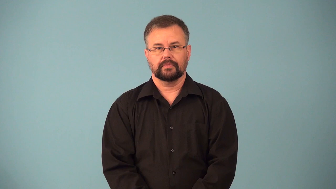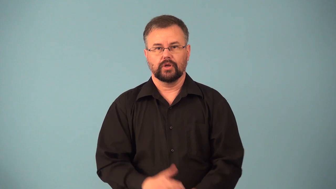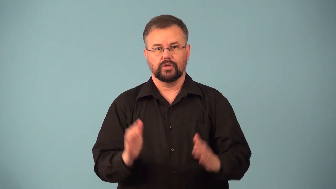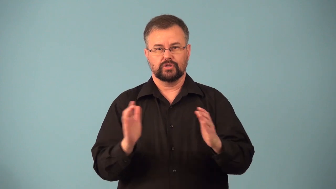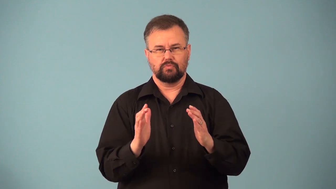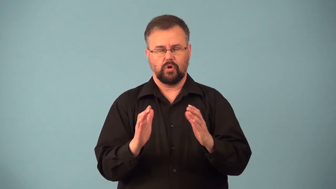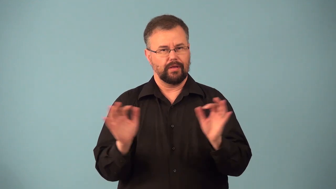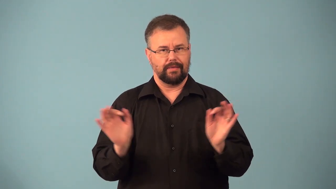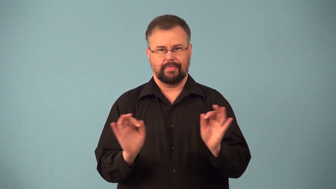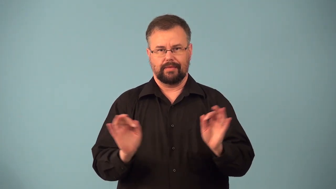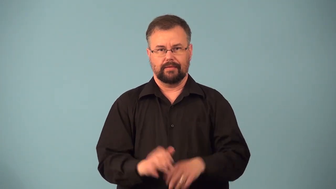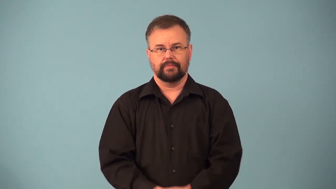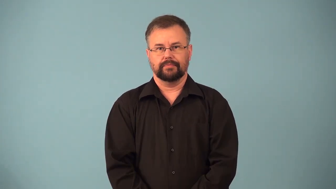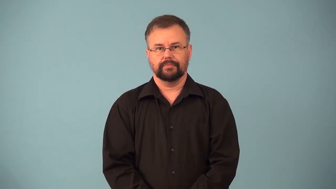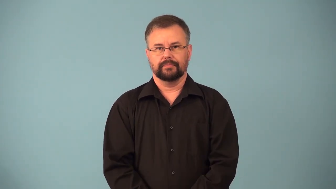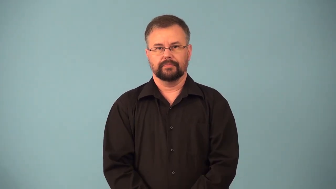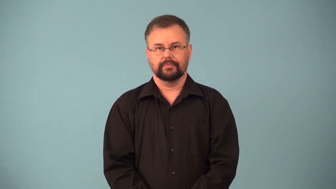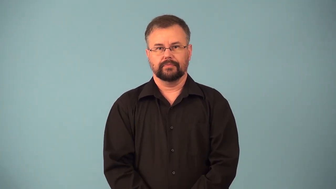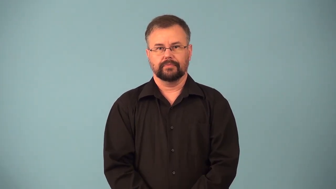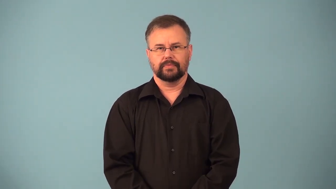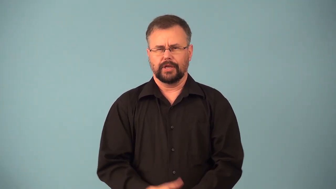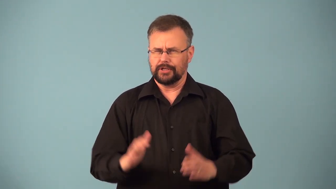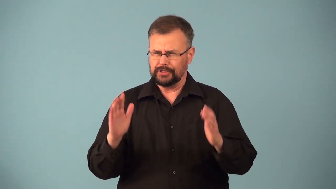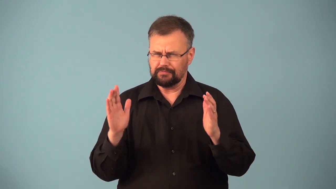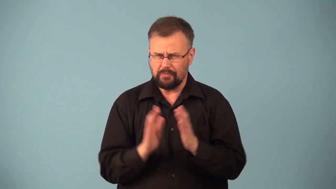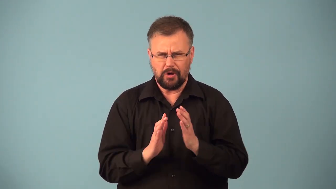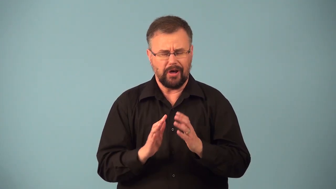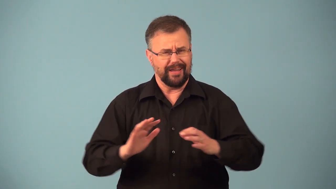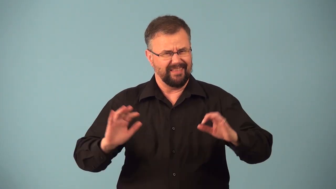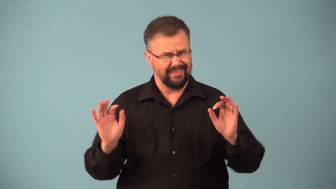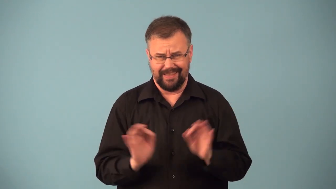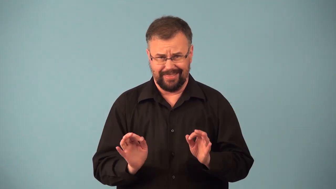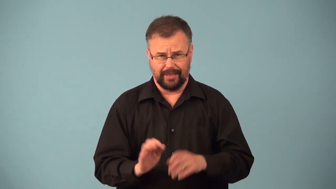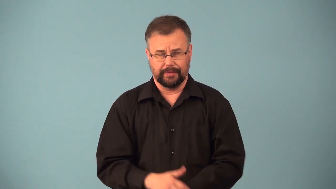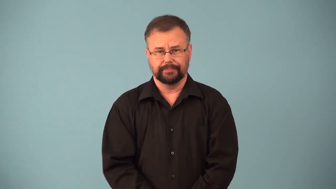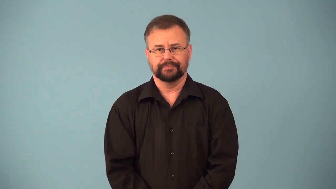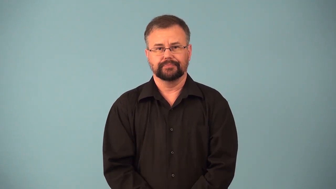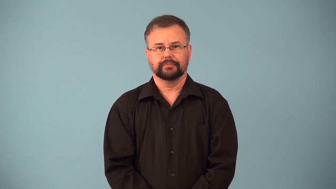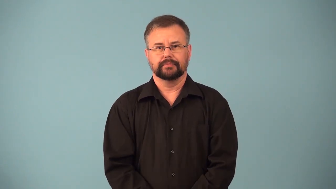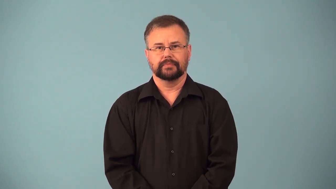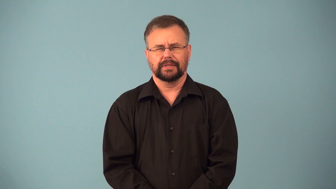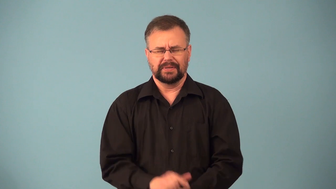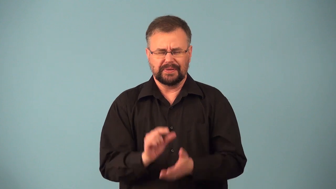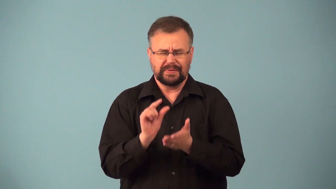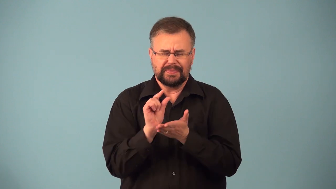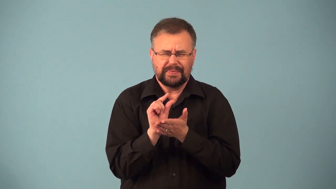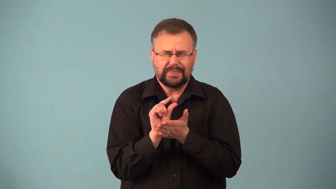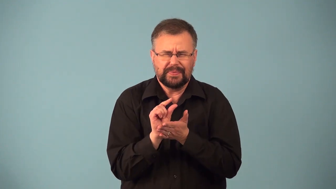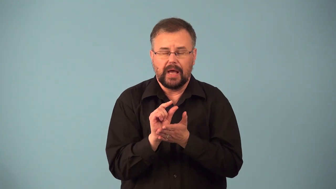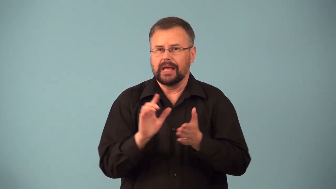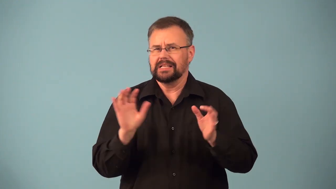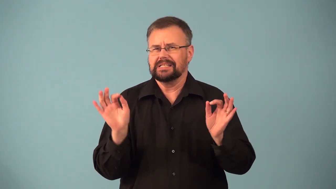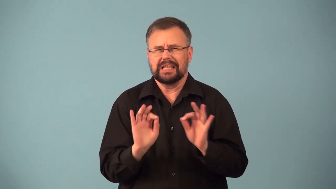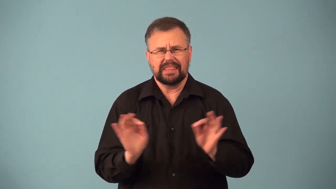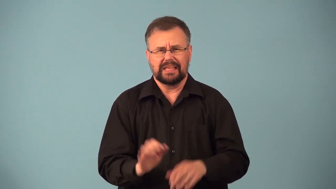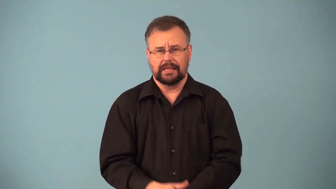slighter,slightest